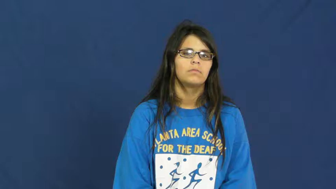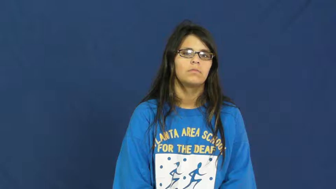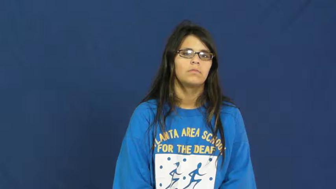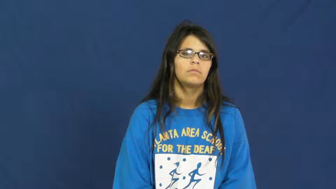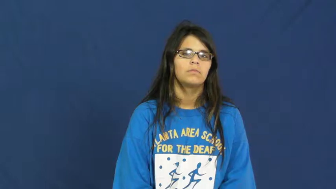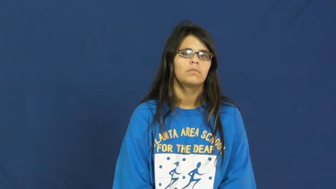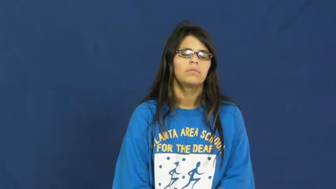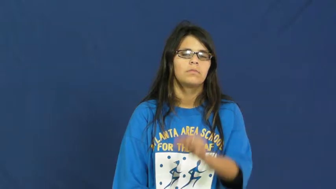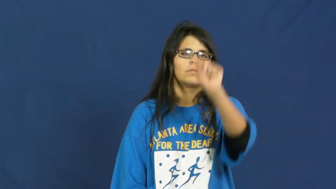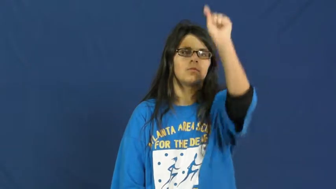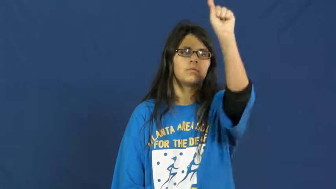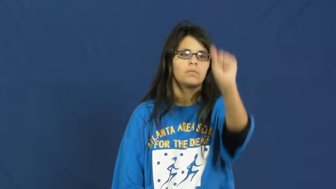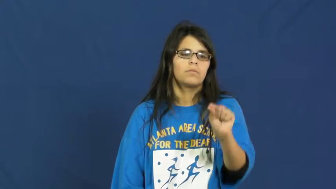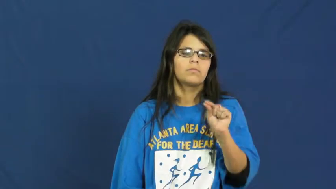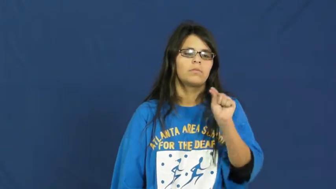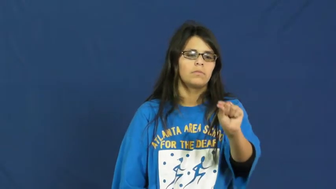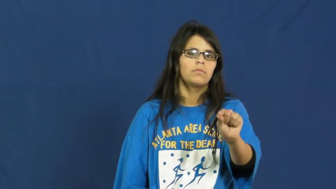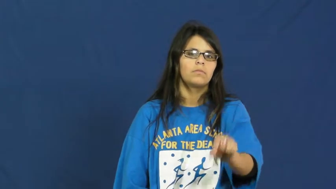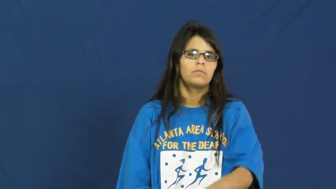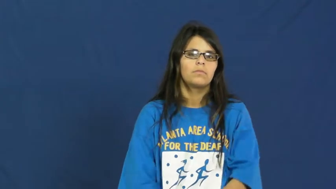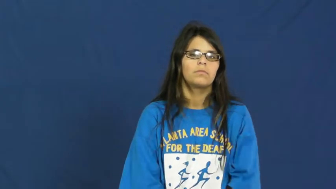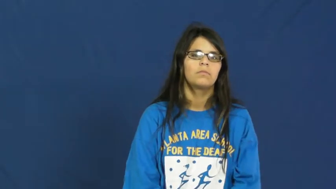exclamation points